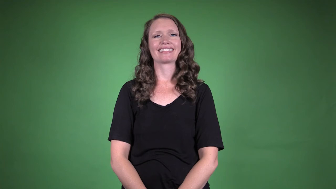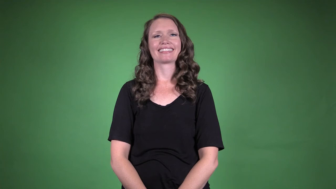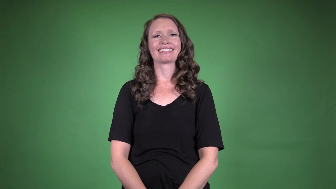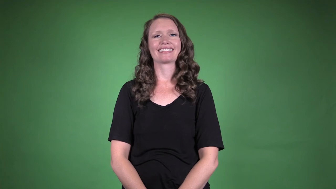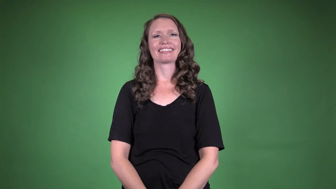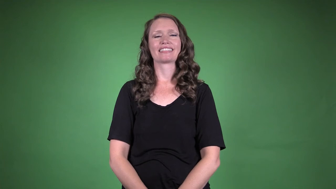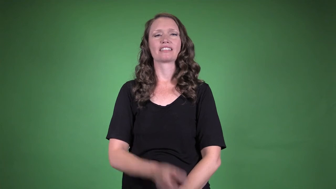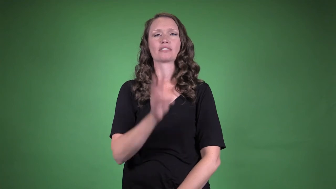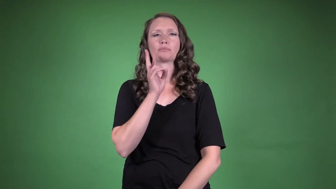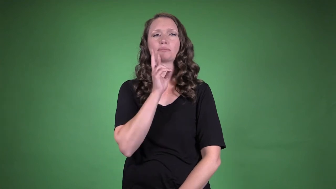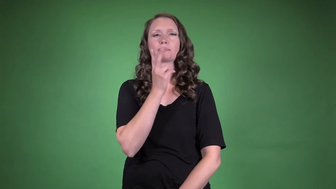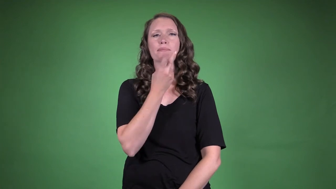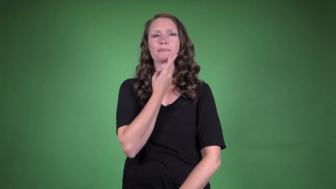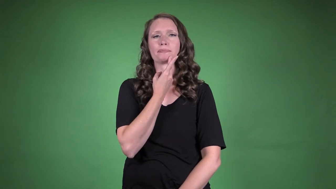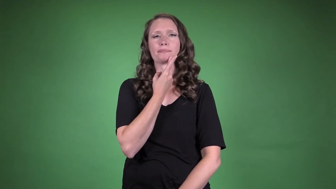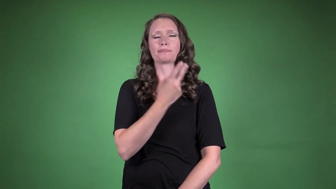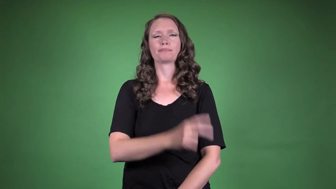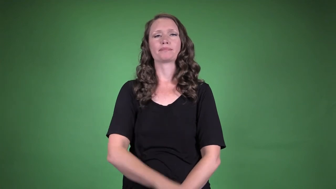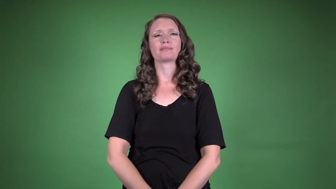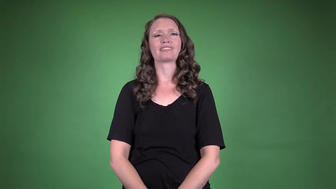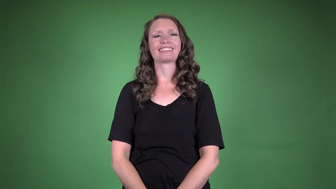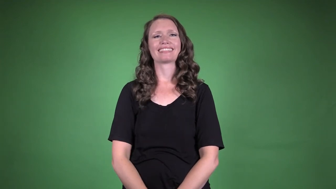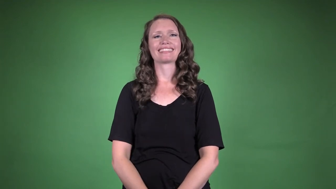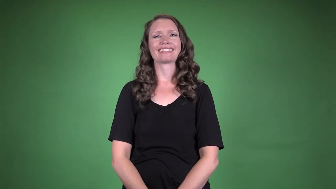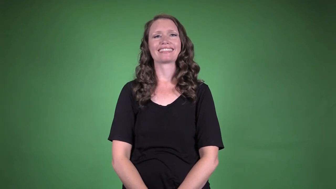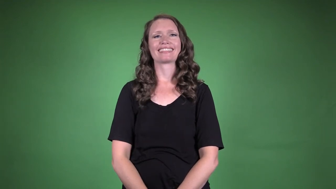Twin